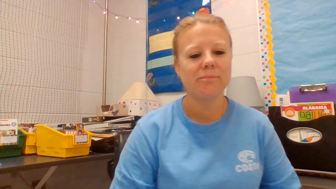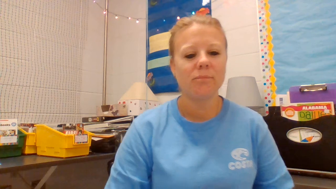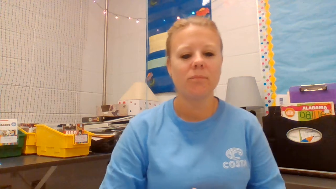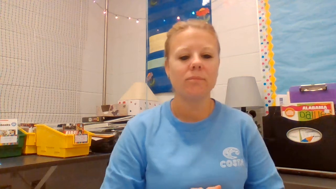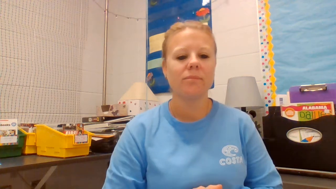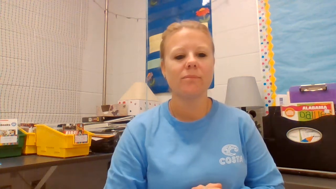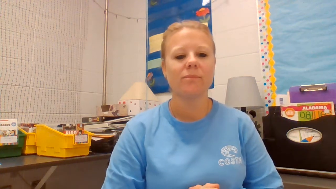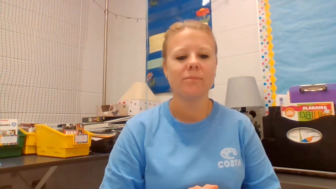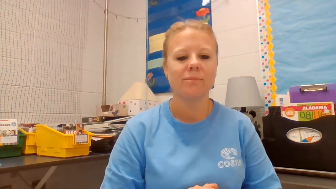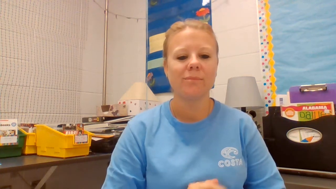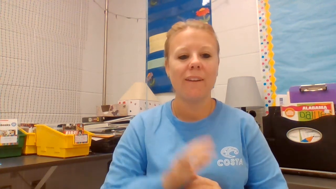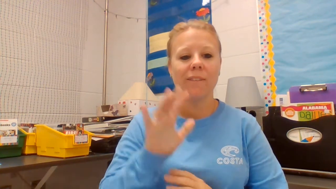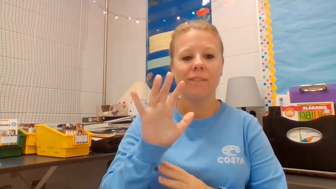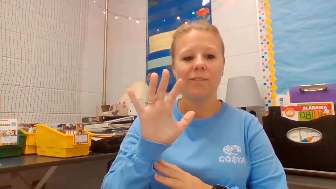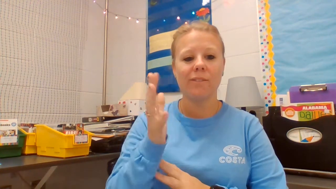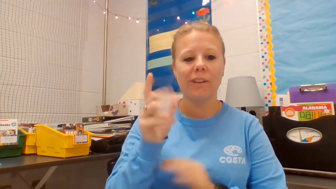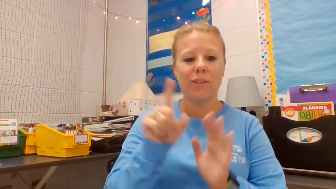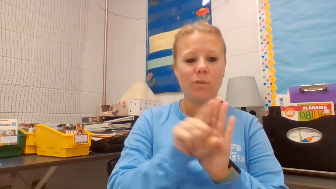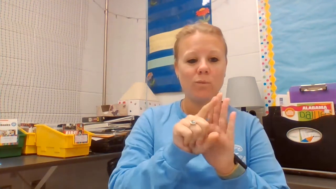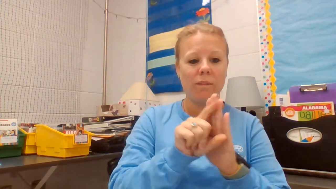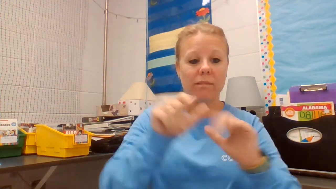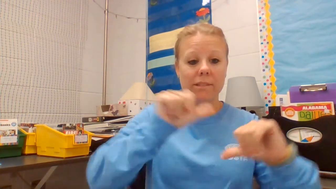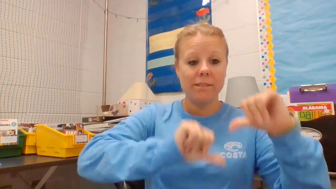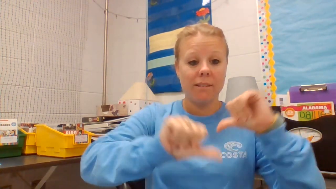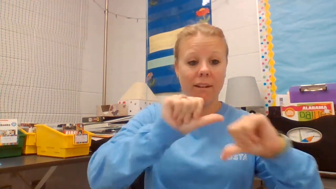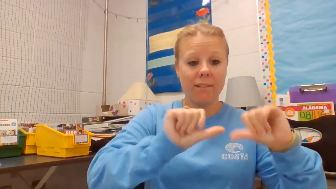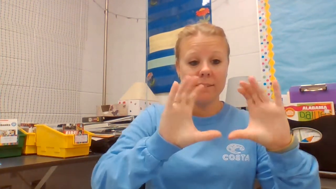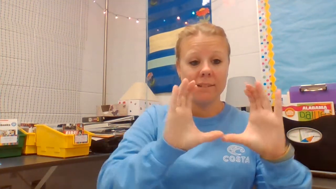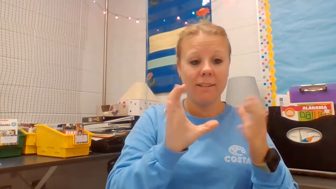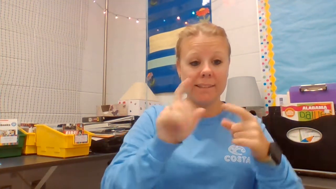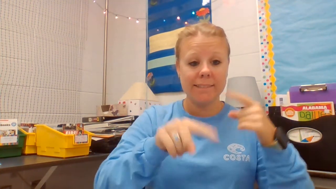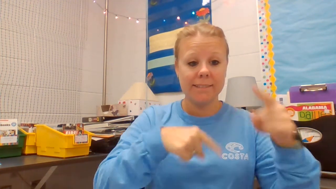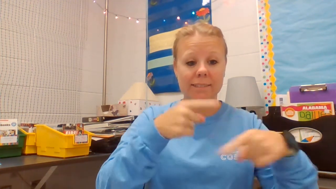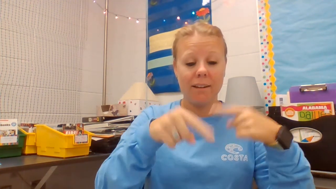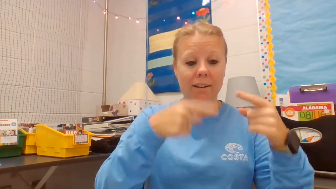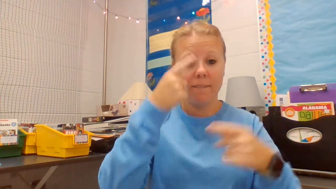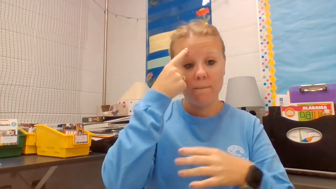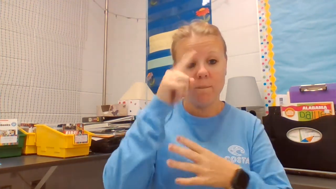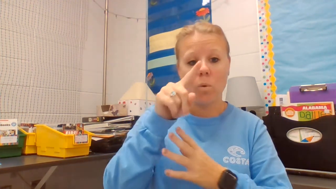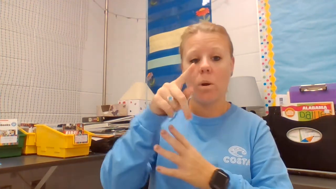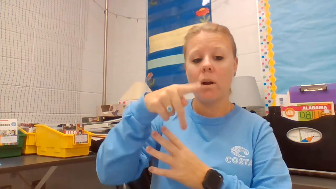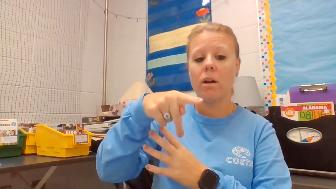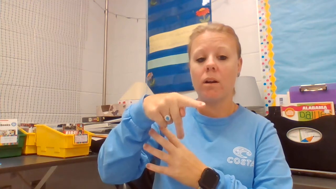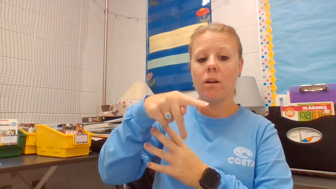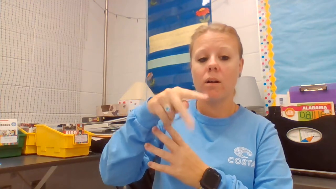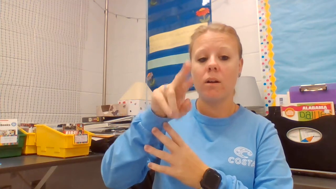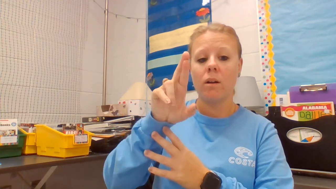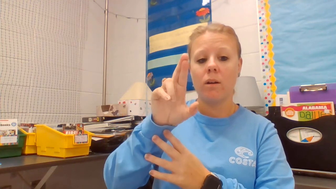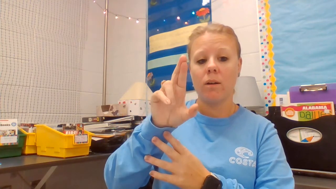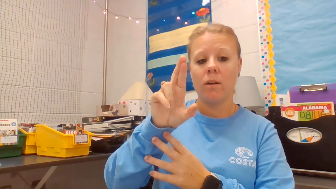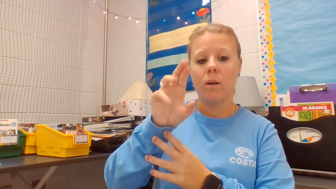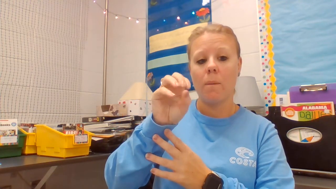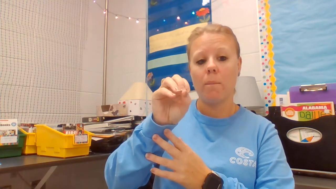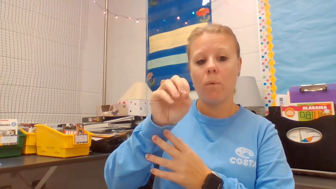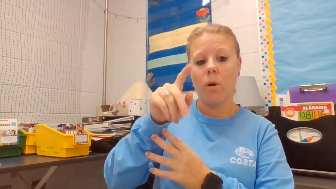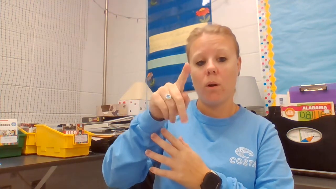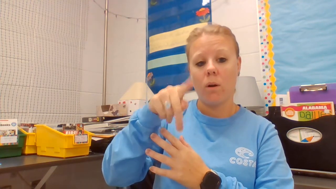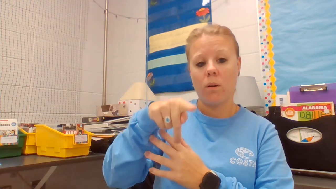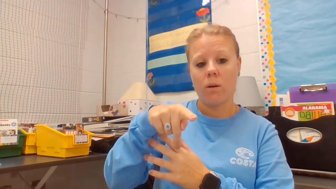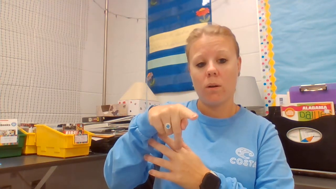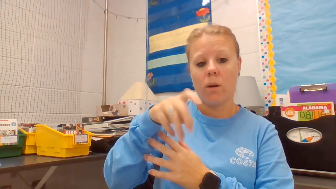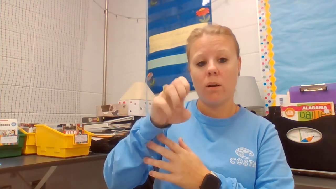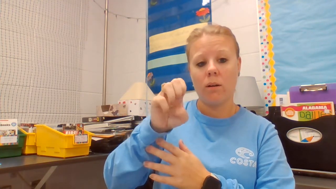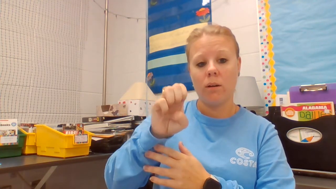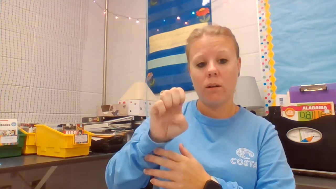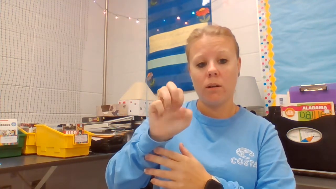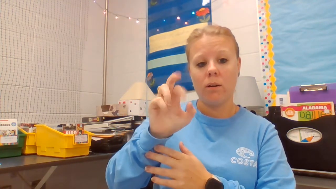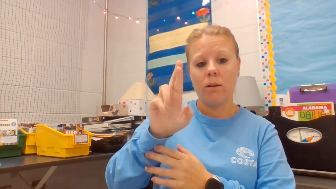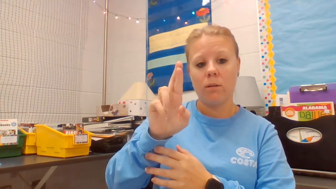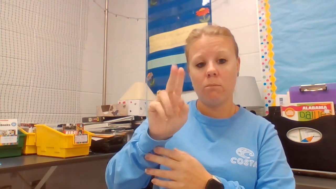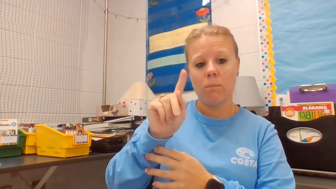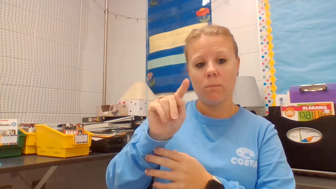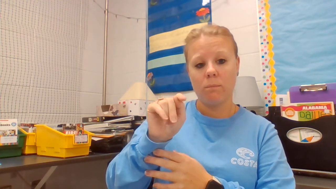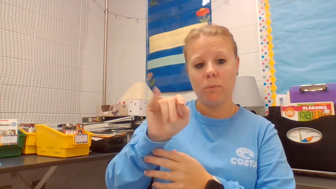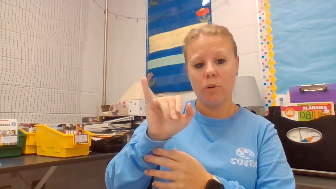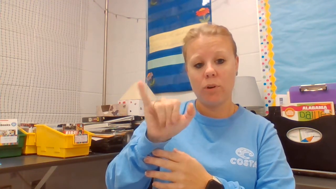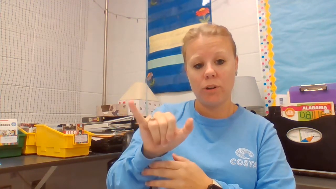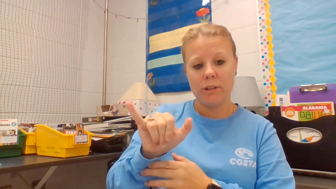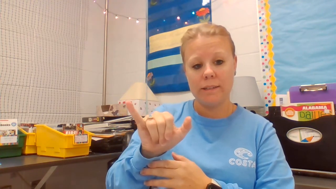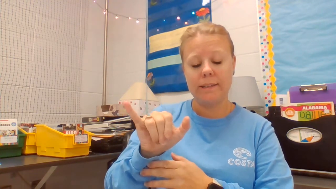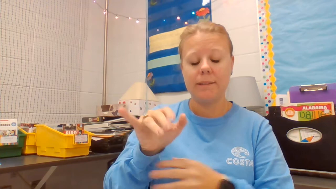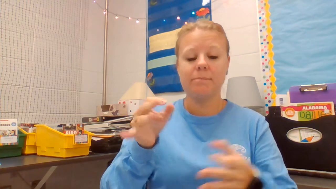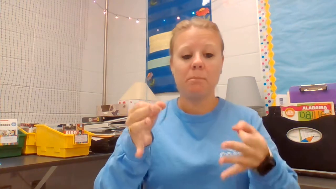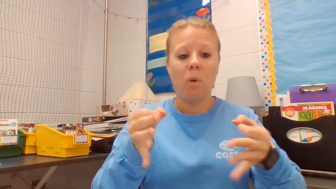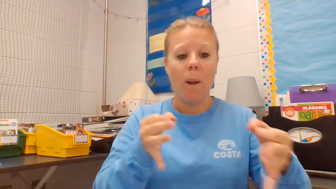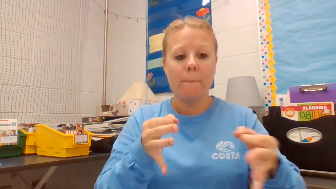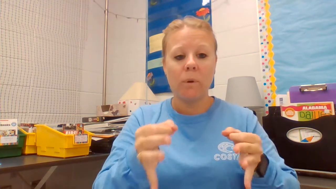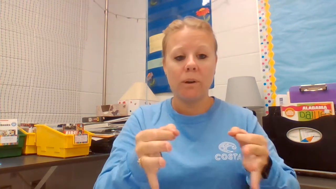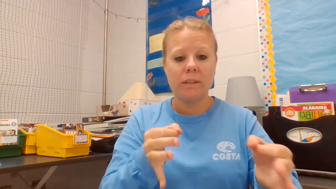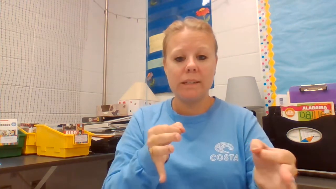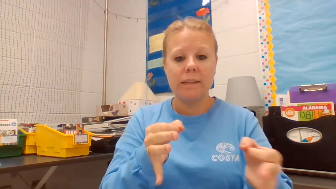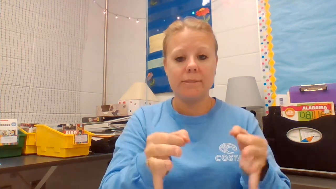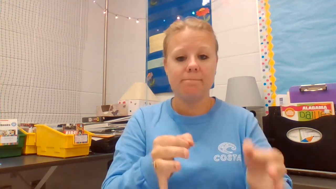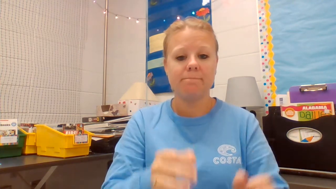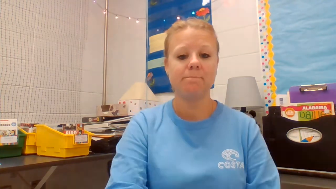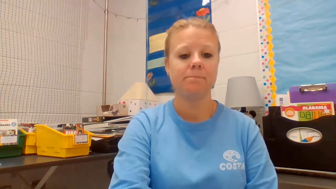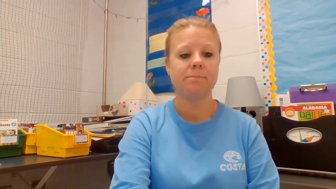Property